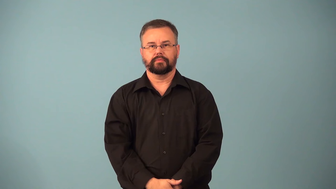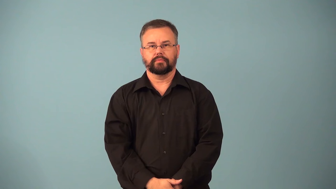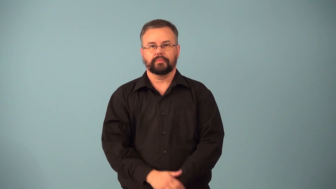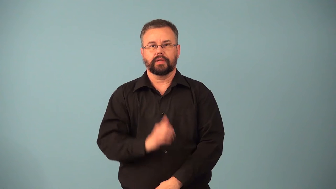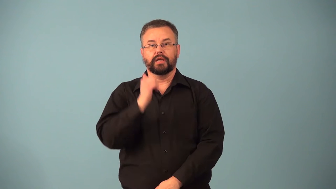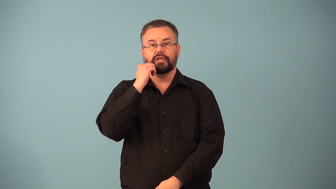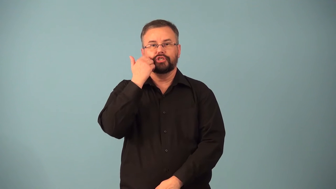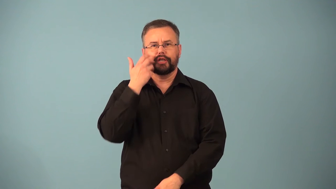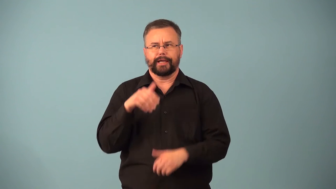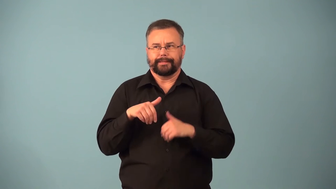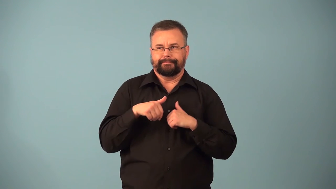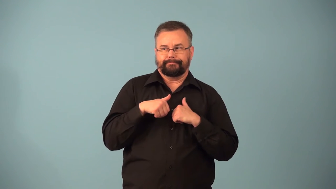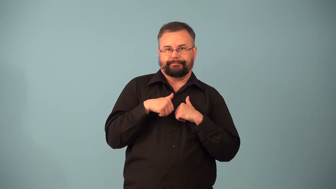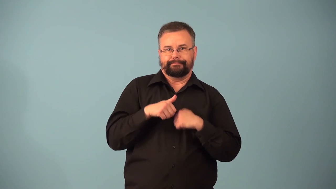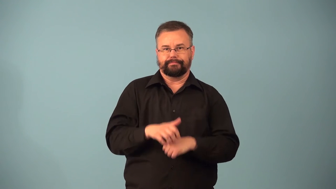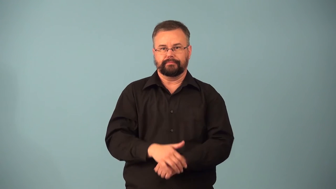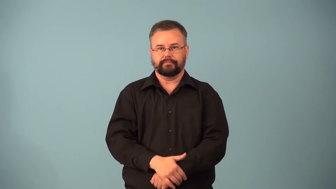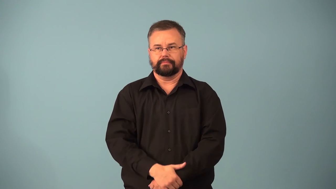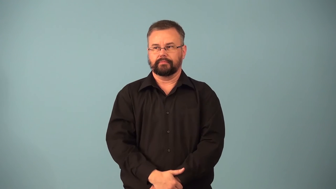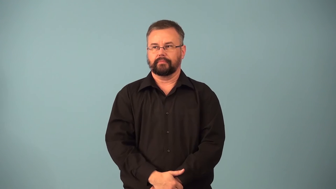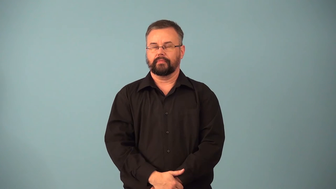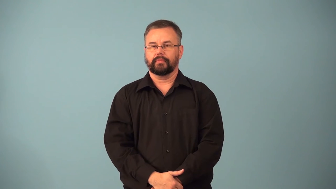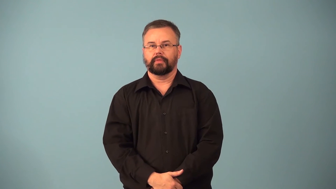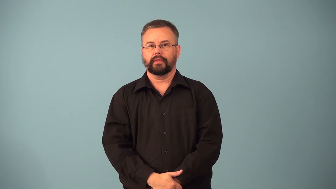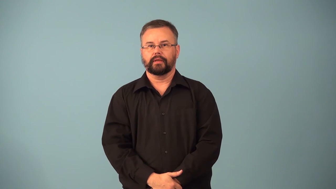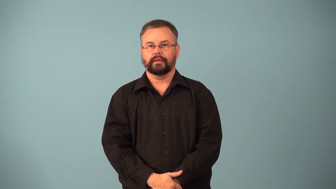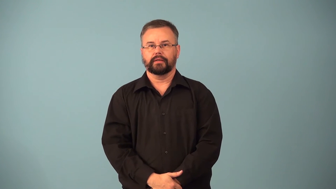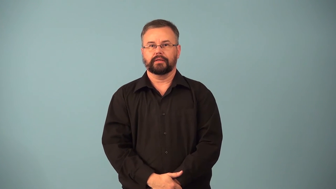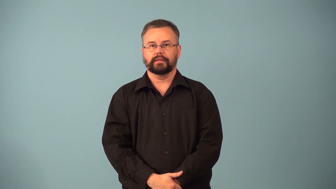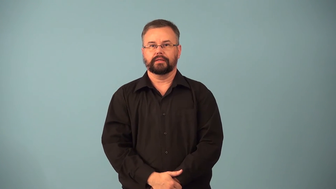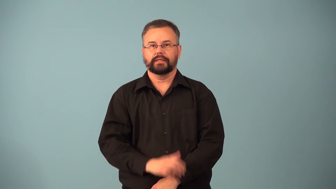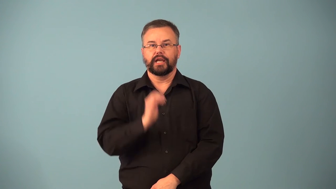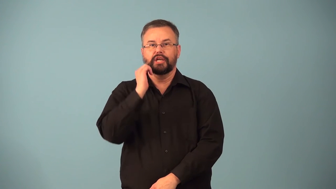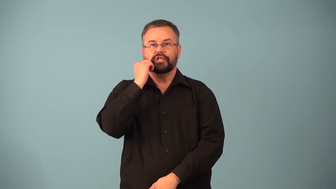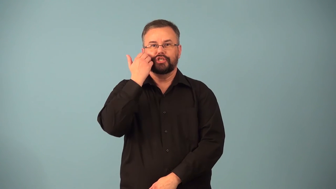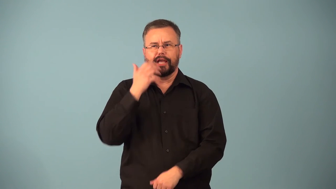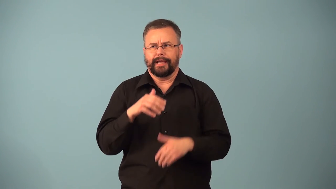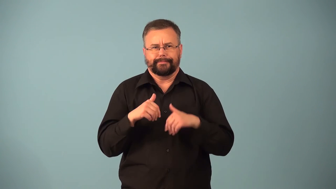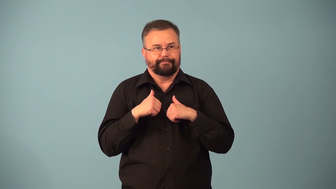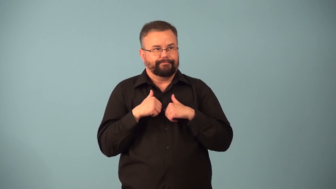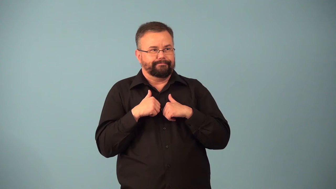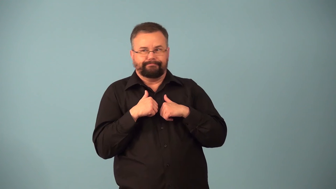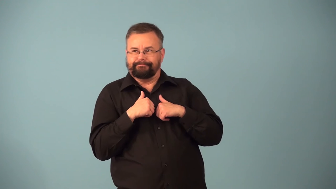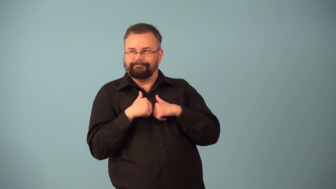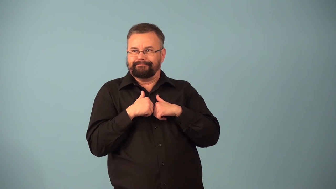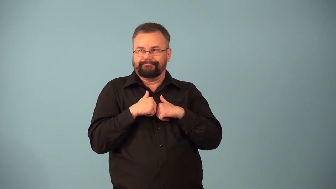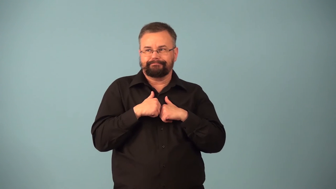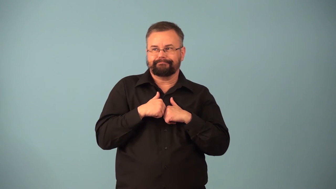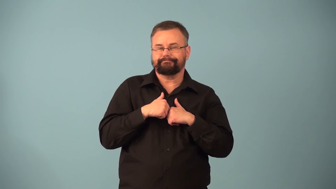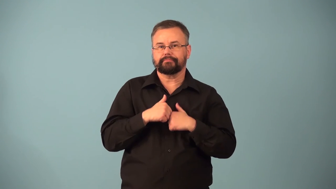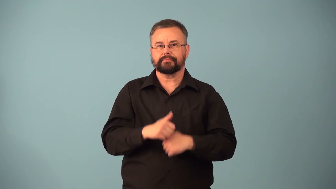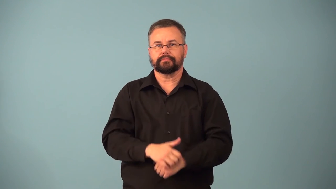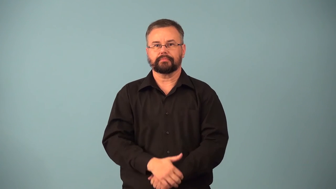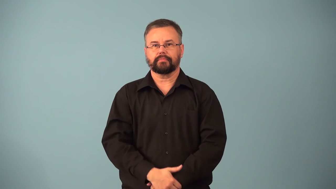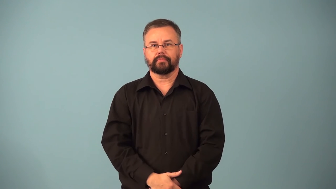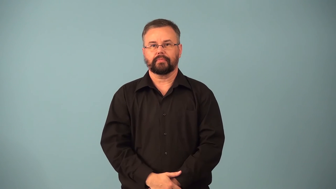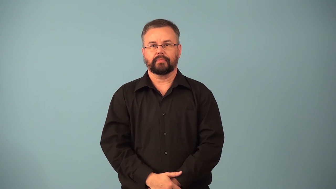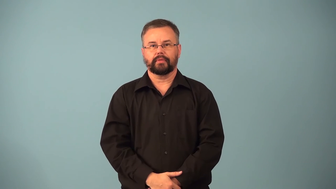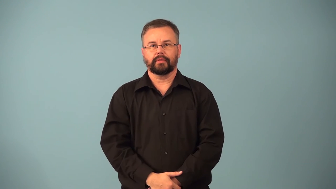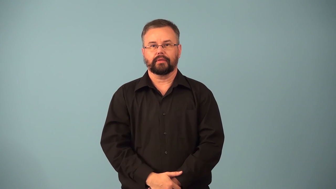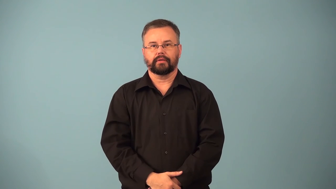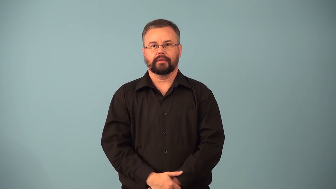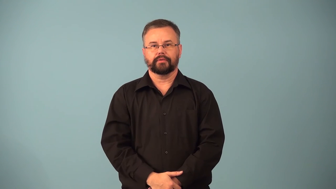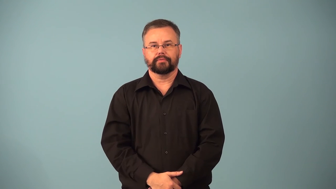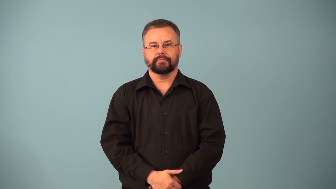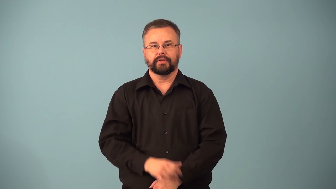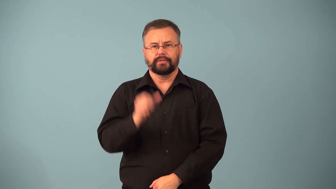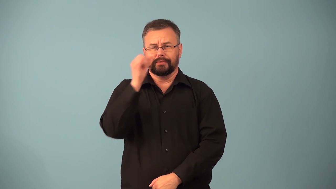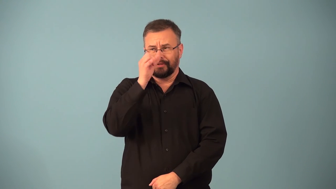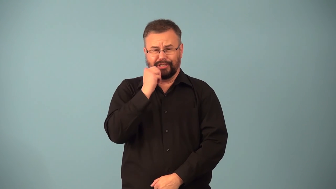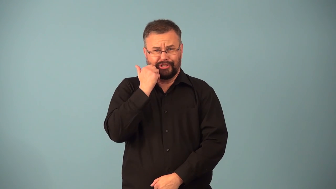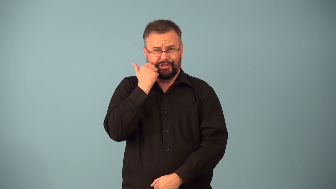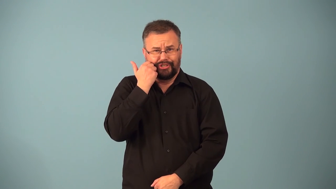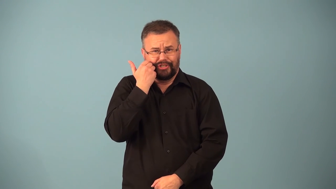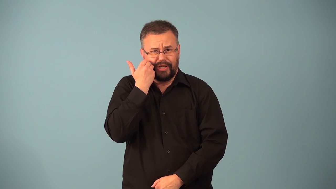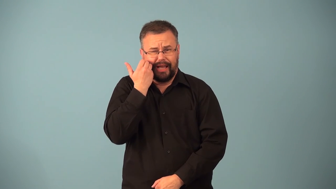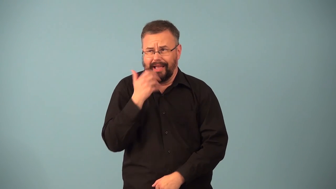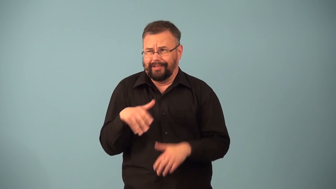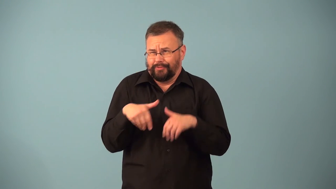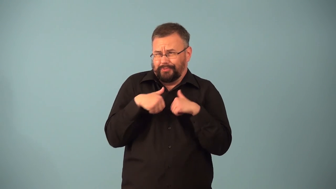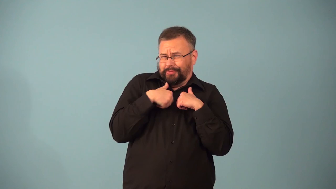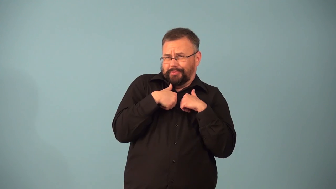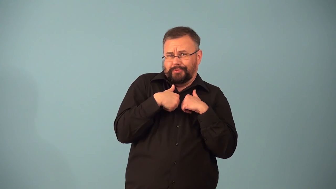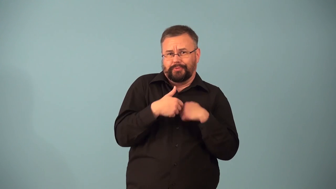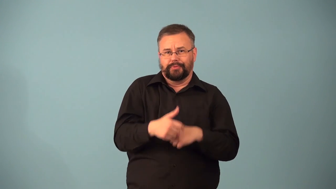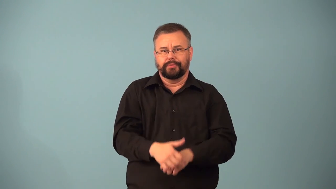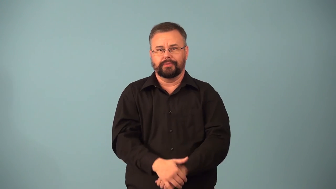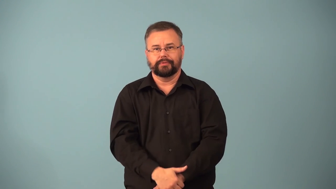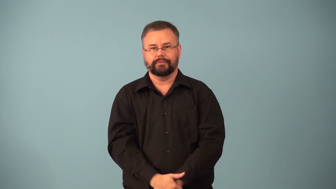demure,demurer,demurest